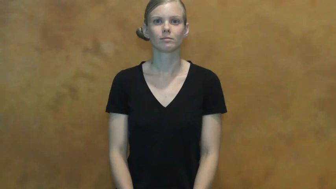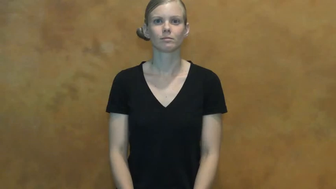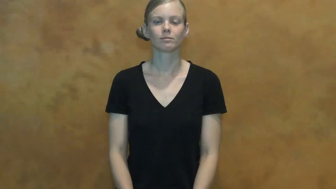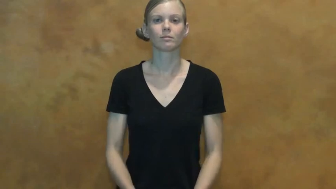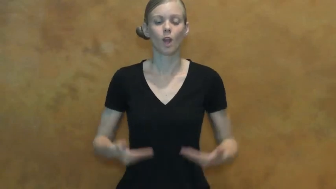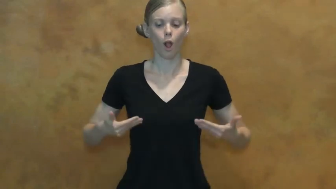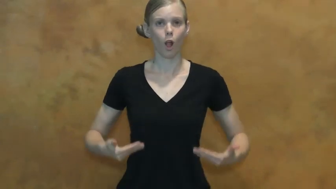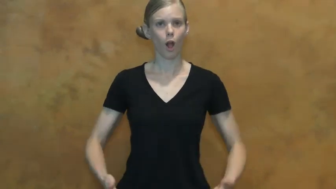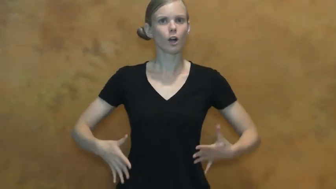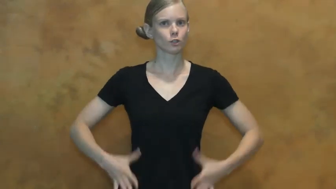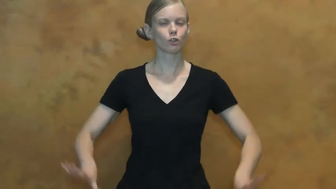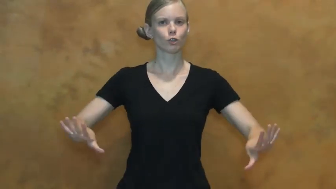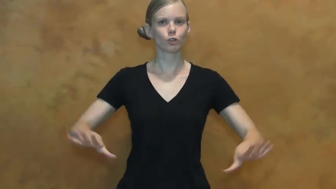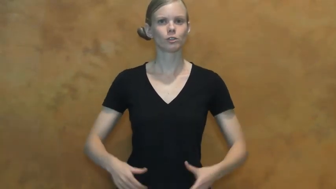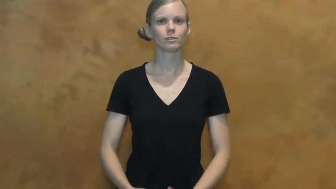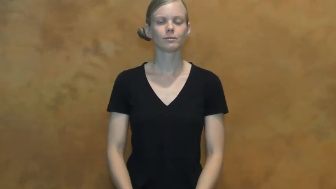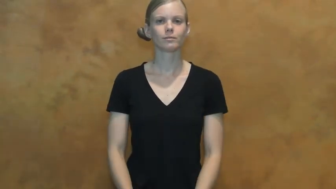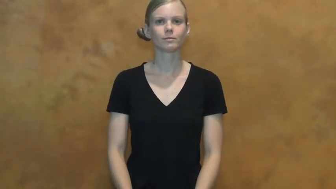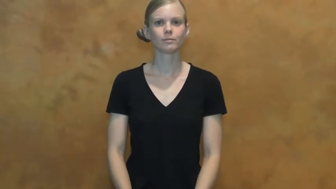long skirt